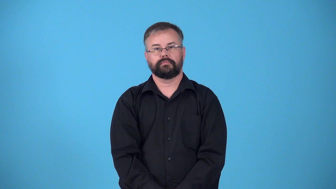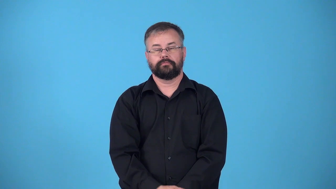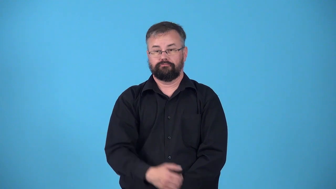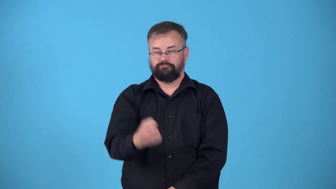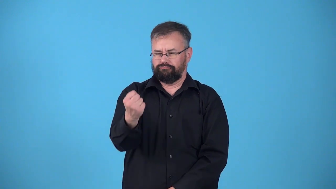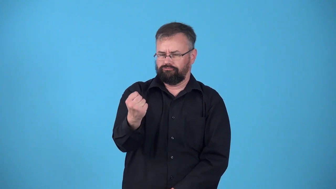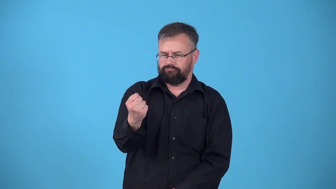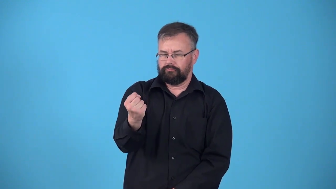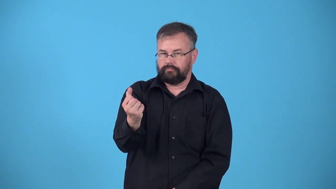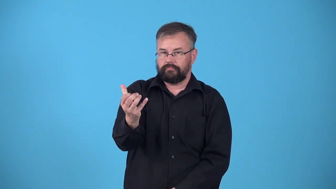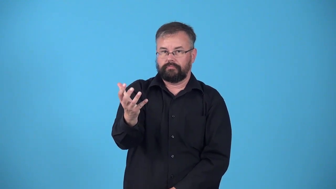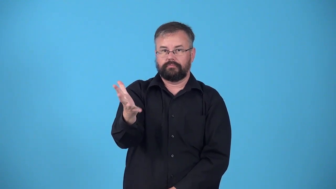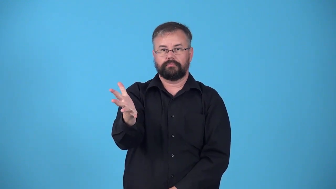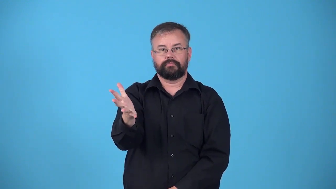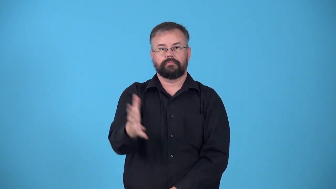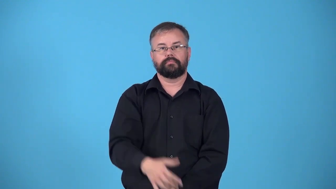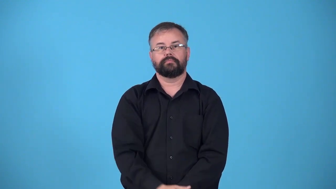open hand